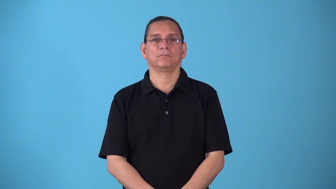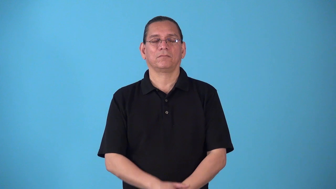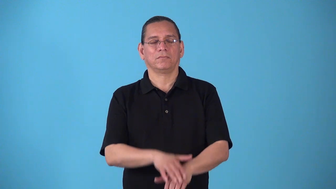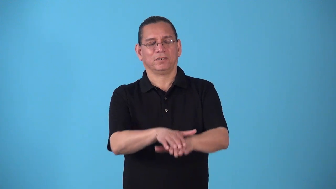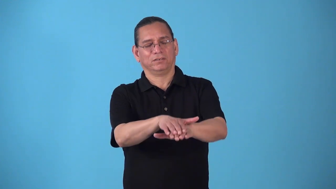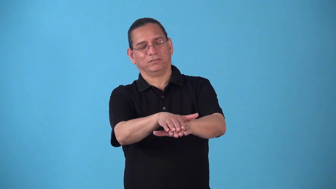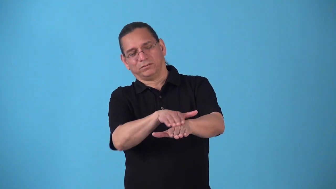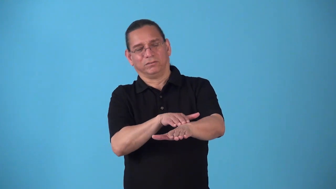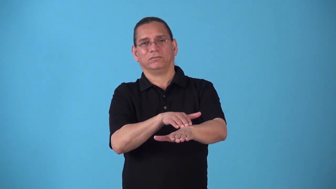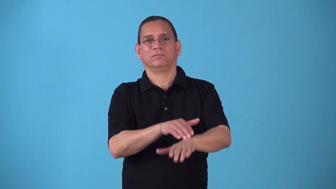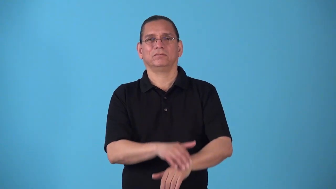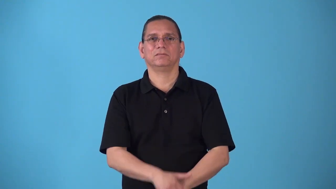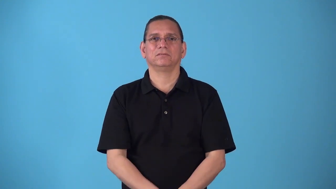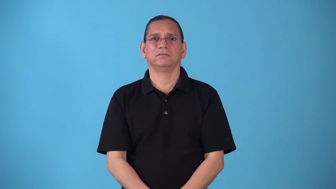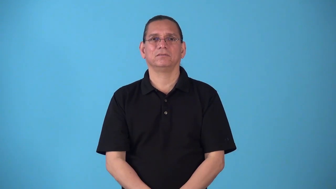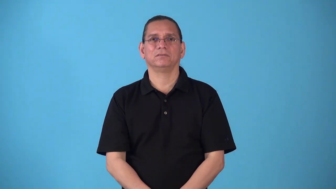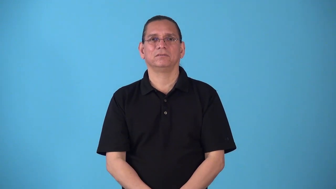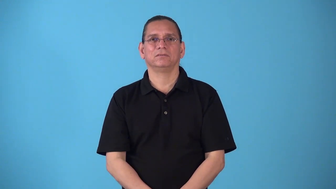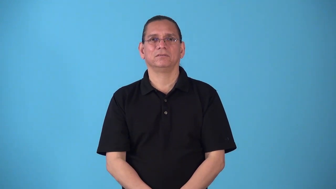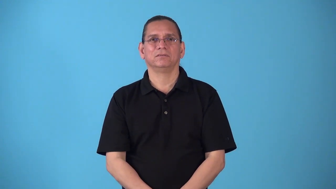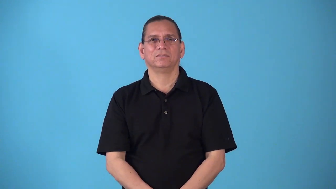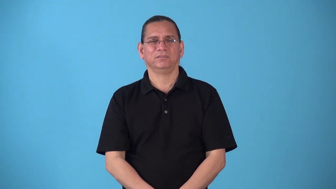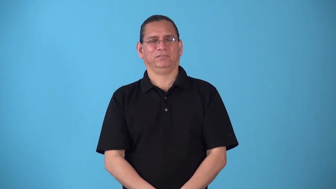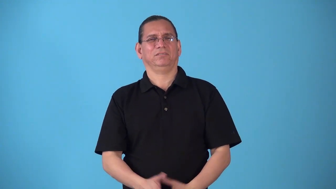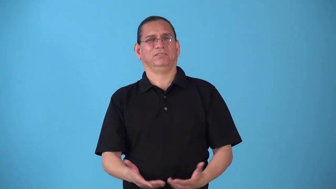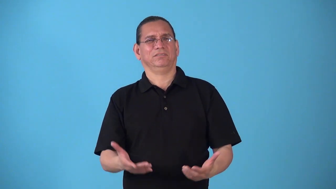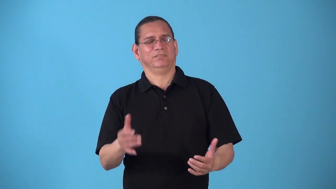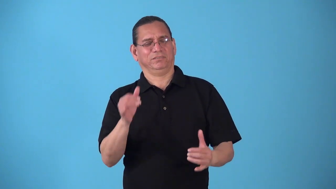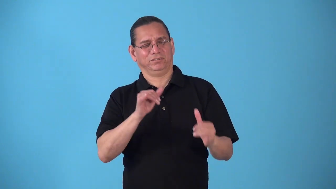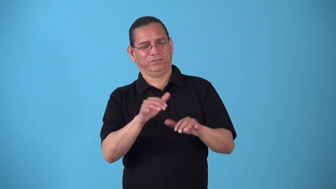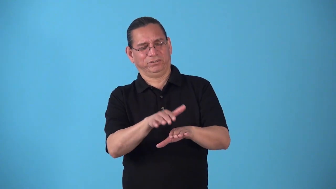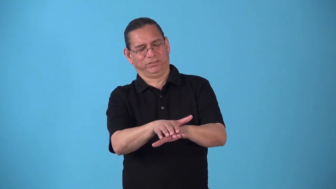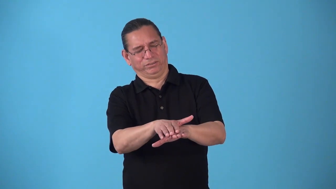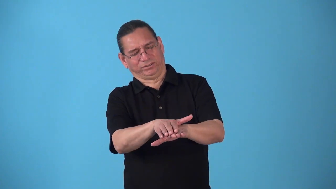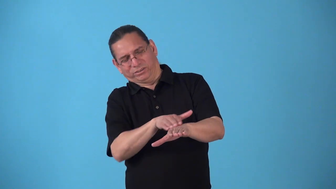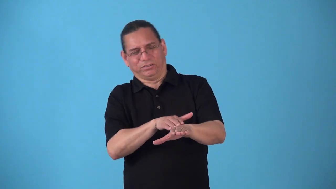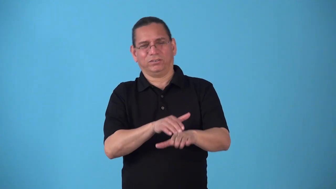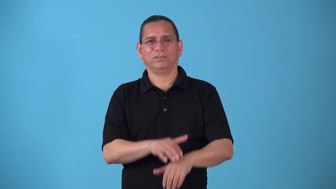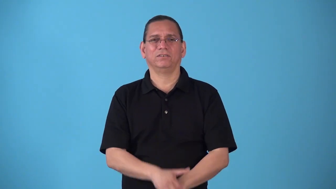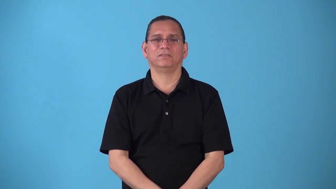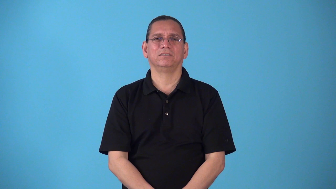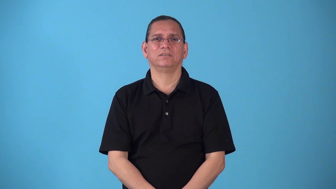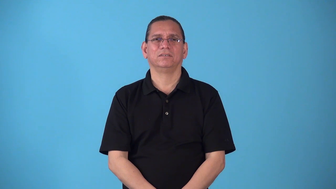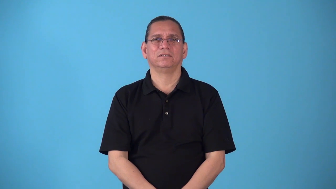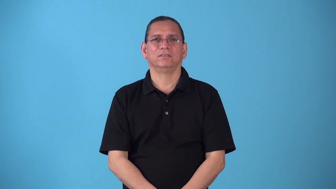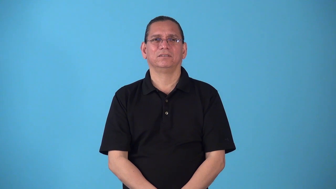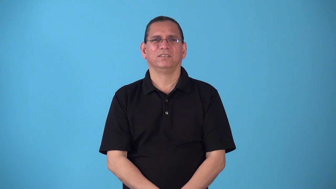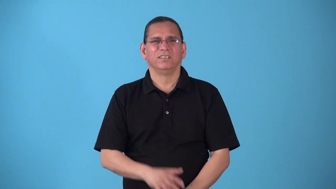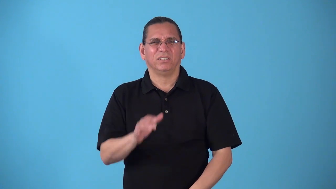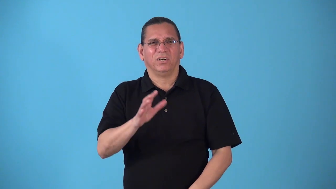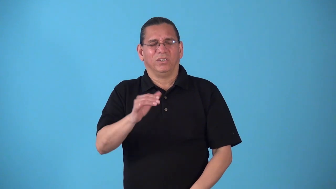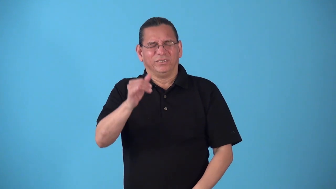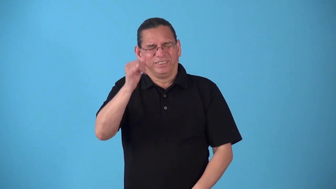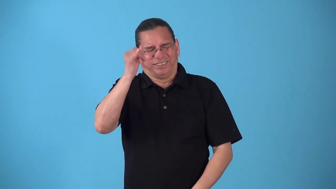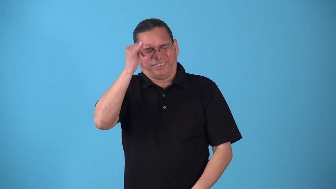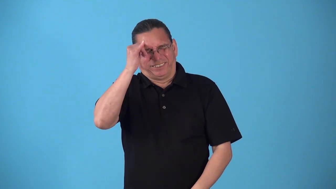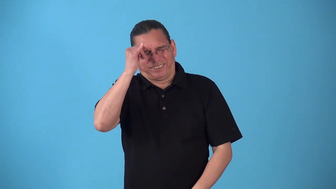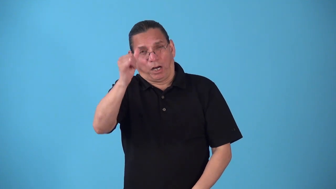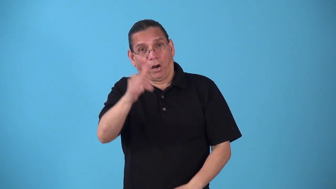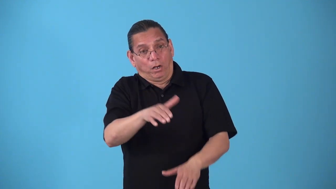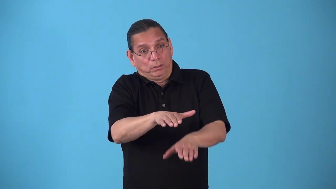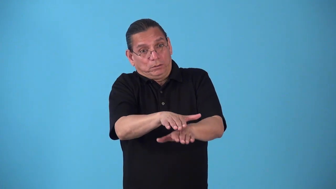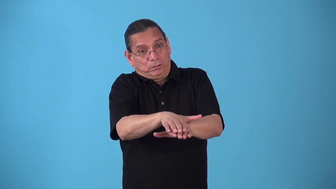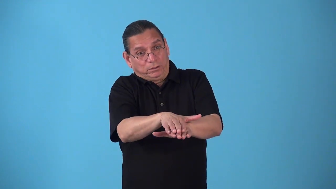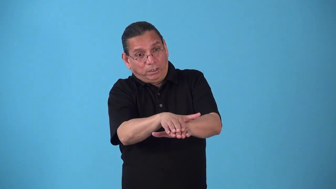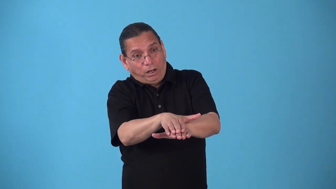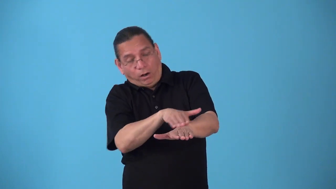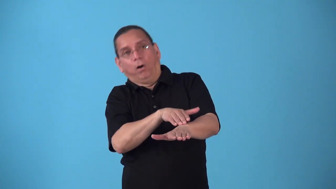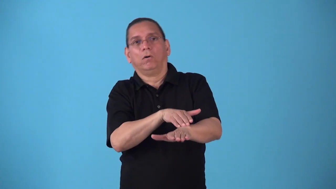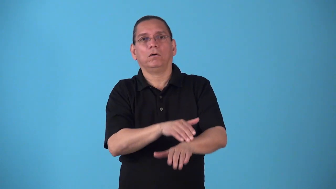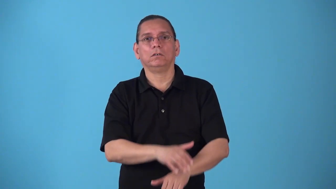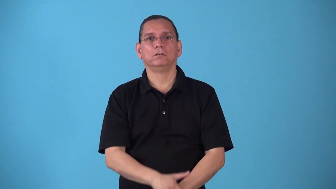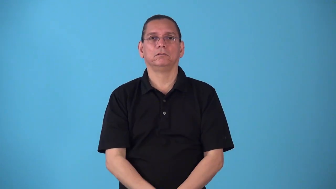slow,slower,slowest